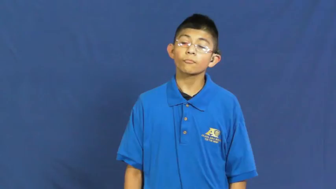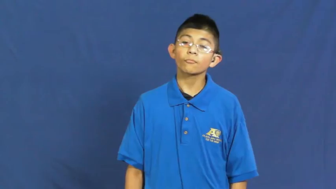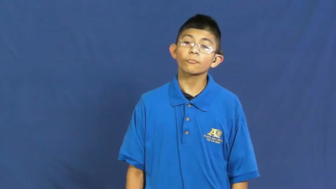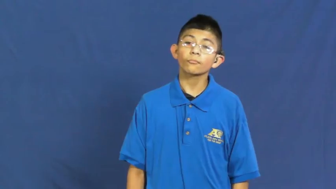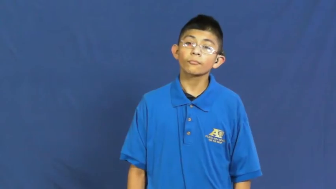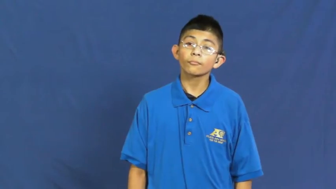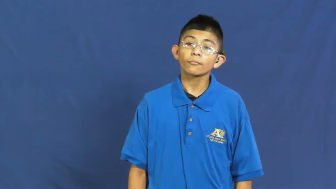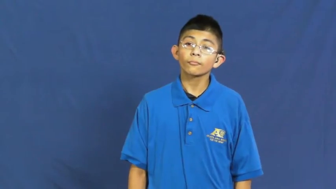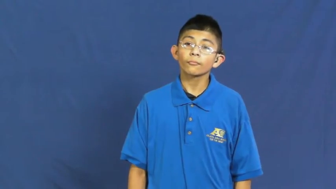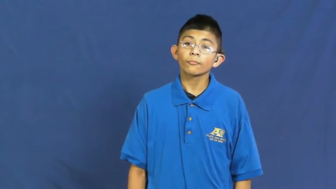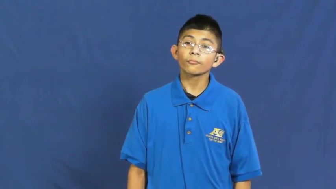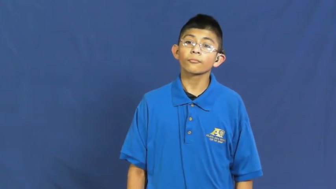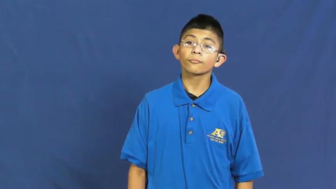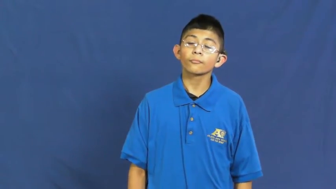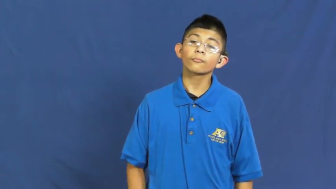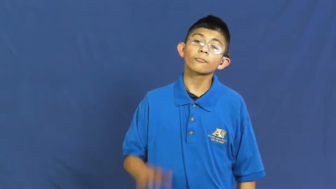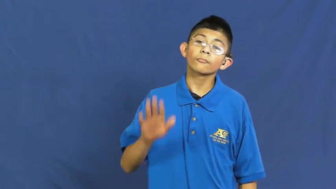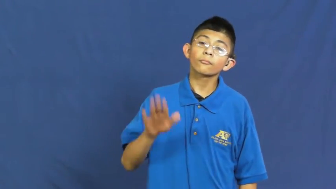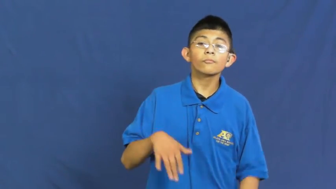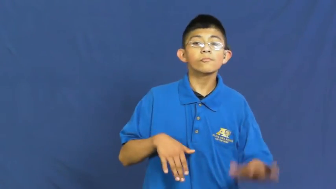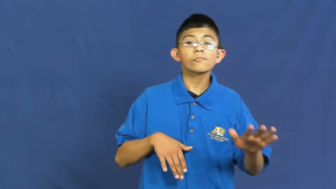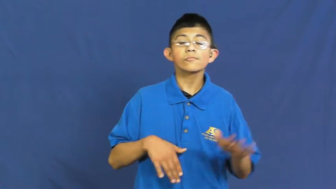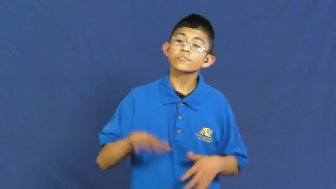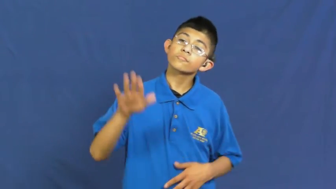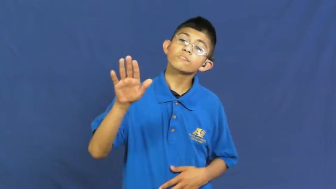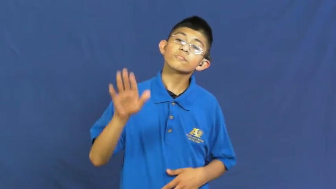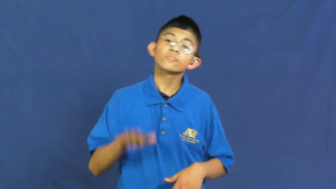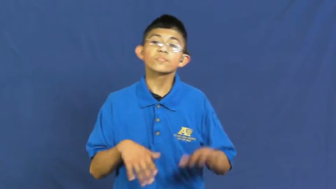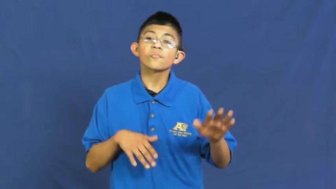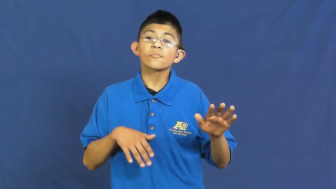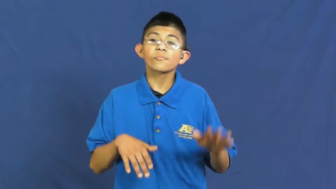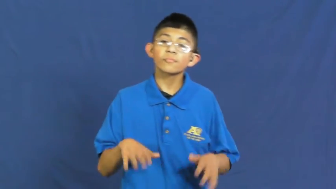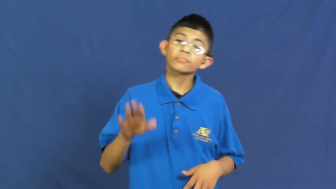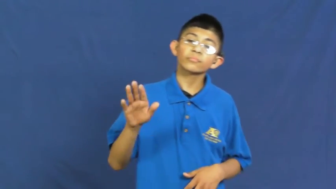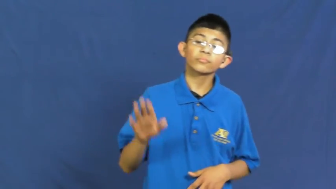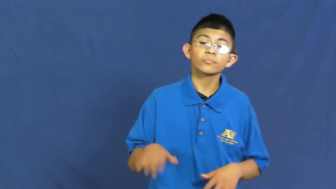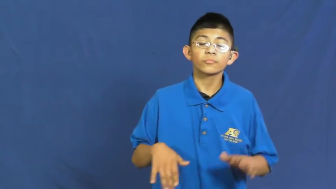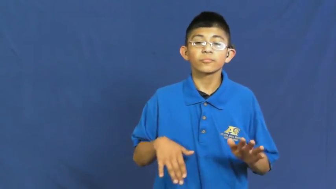jaunt